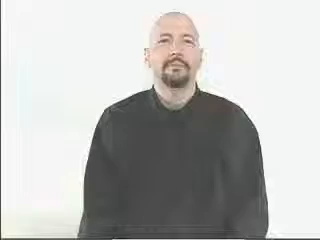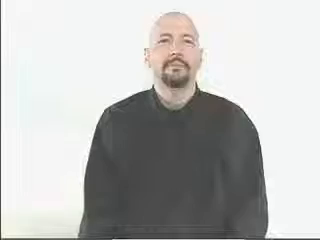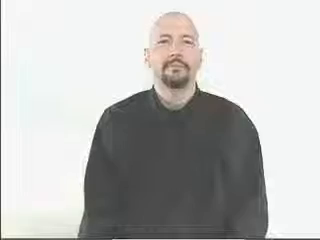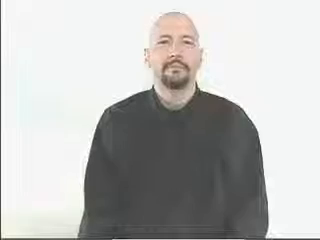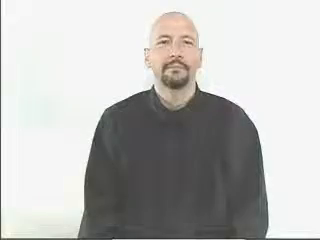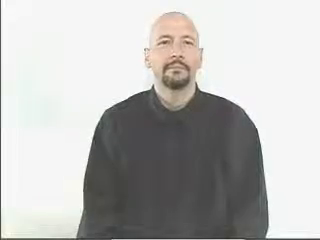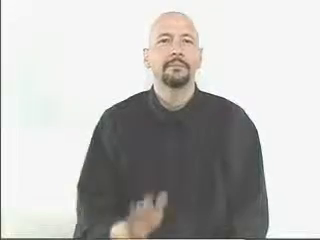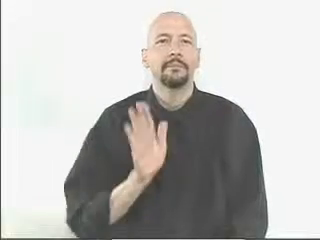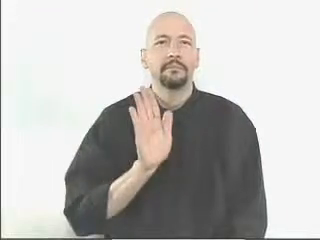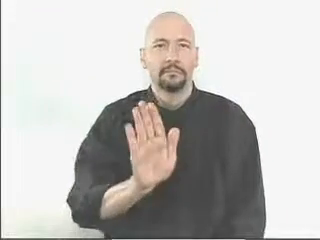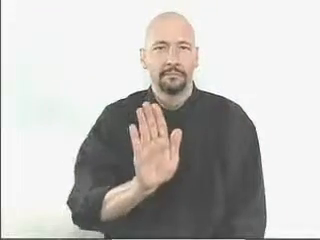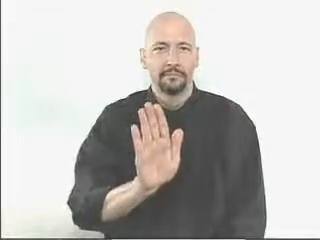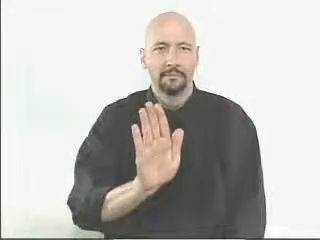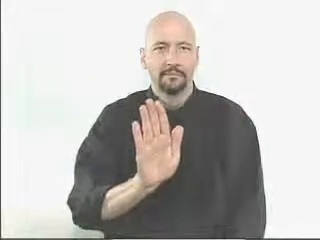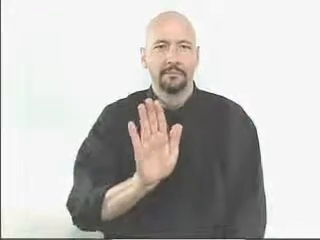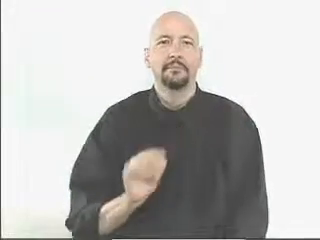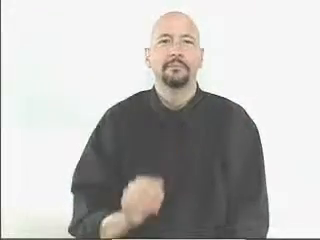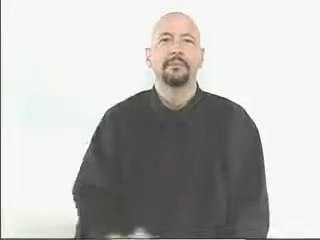YOUR